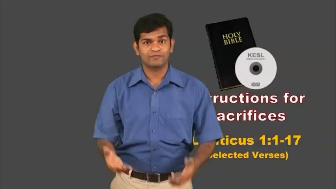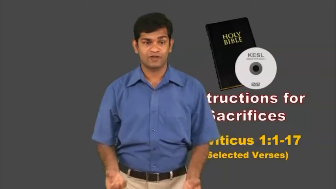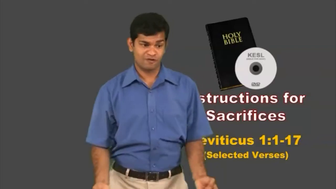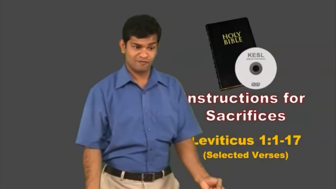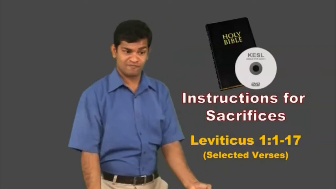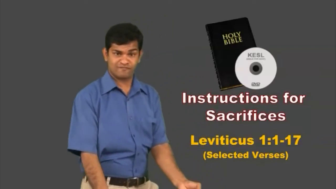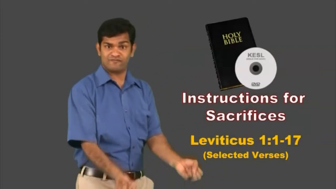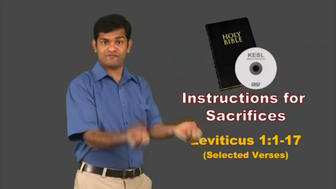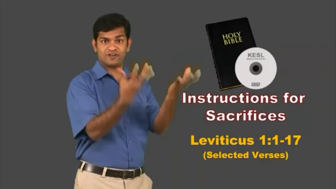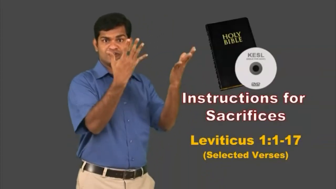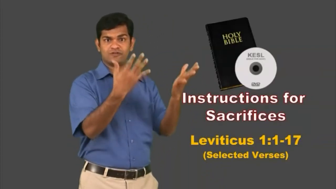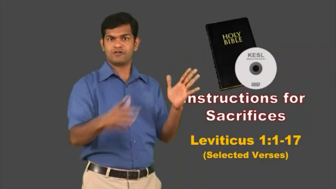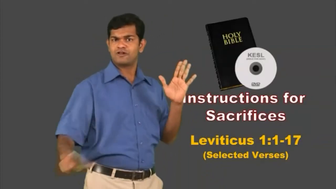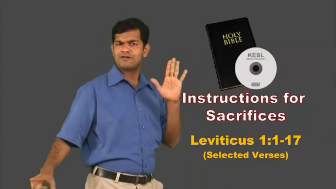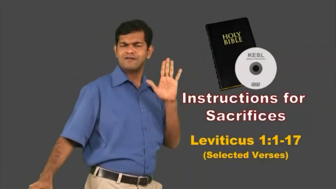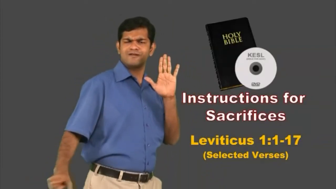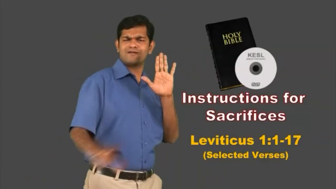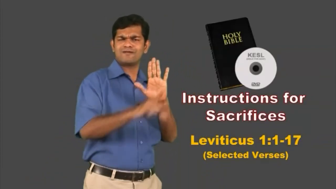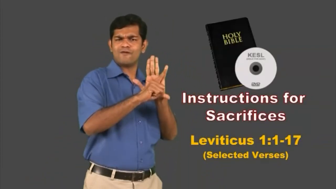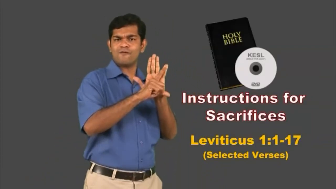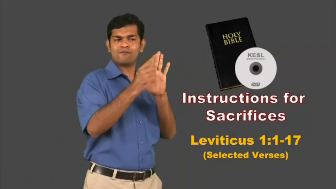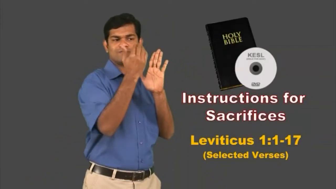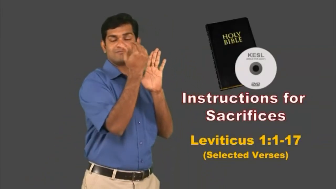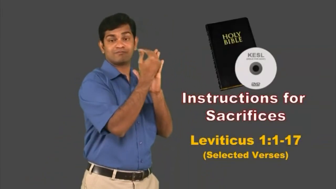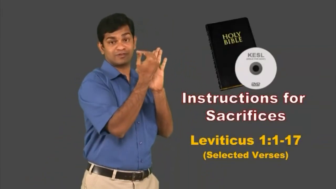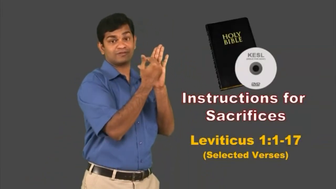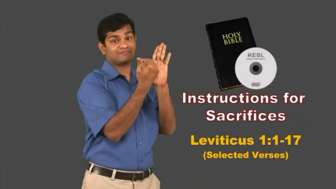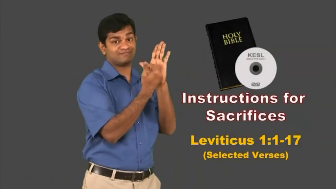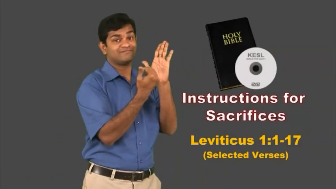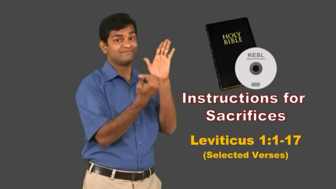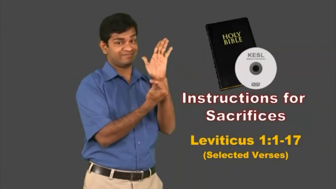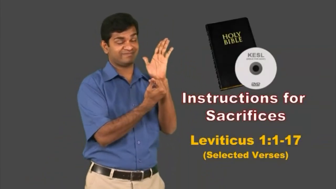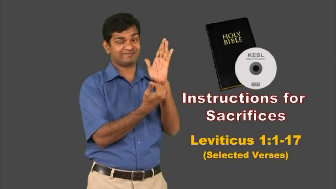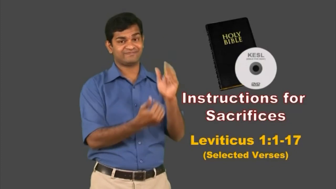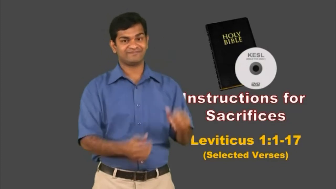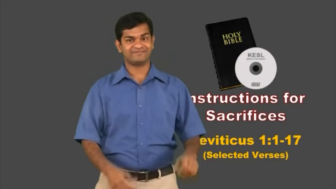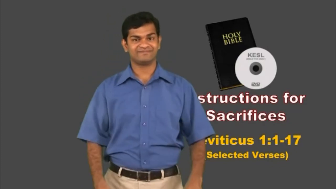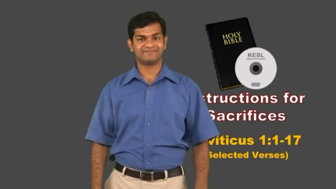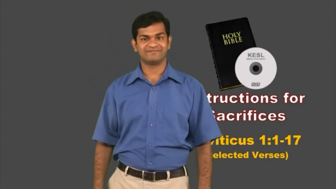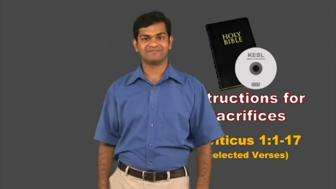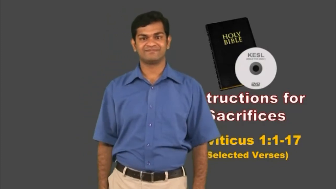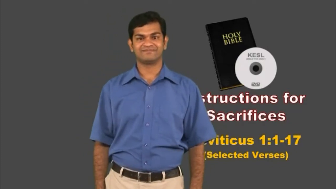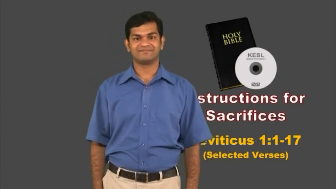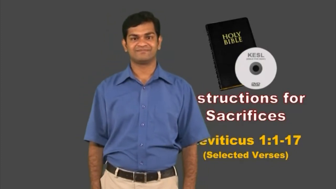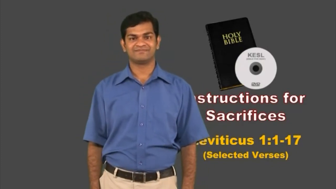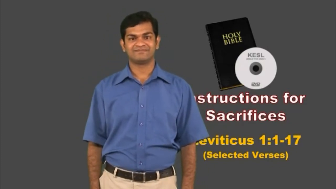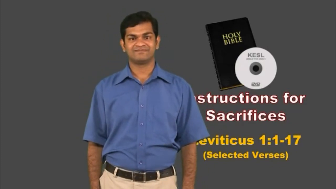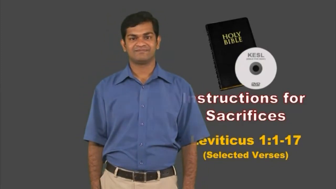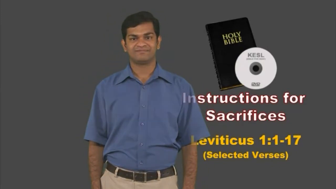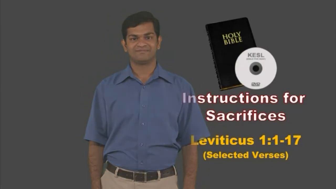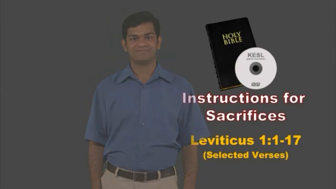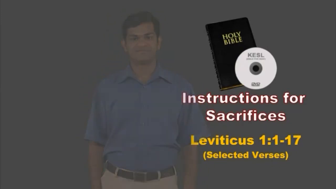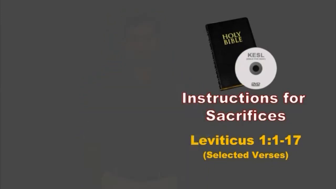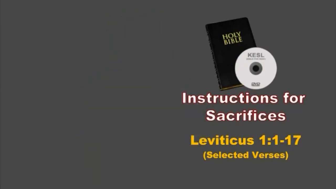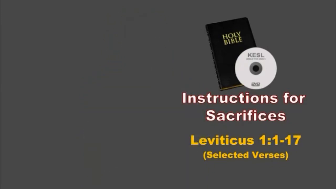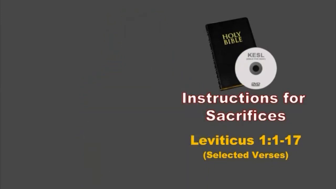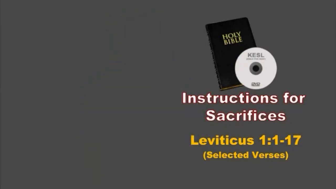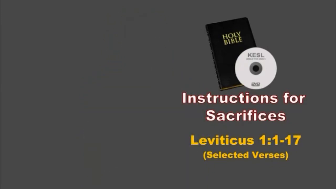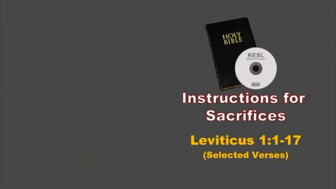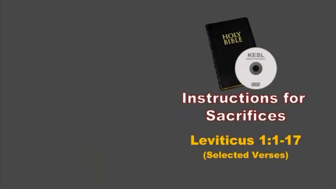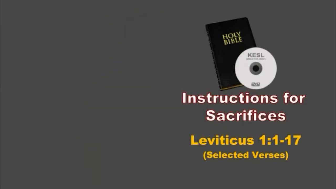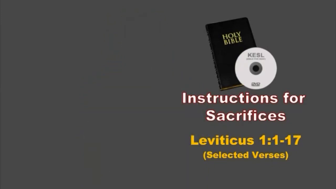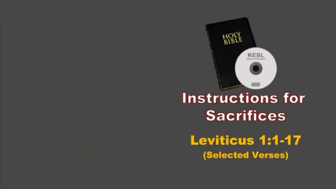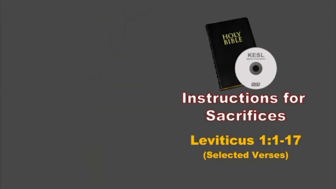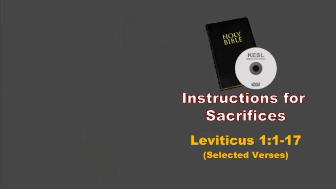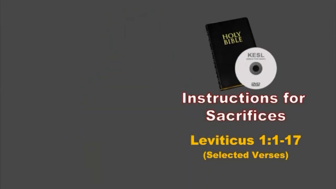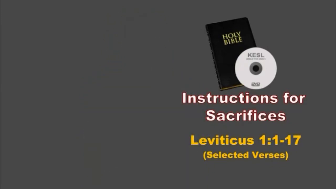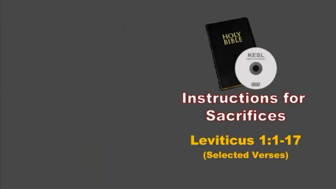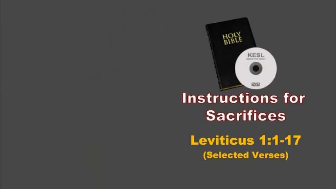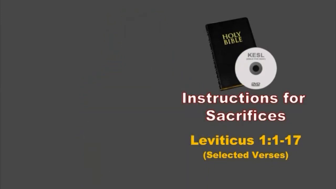Instructions for Sacrifices